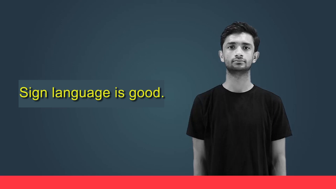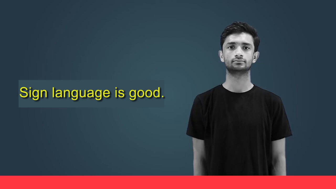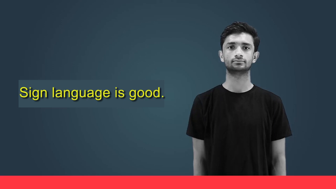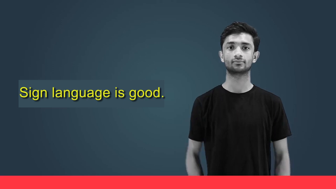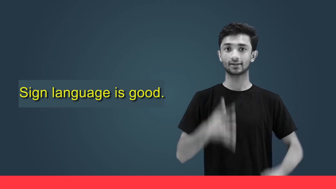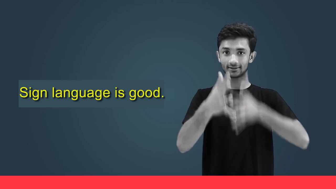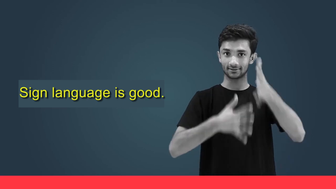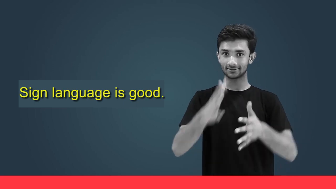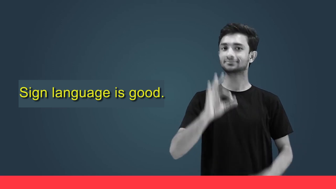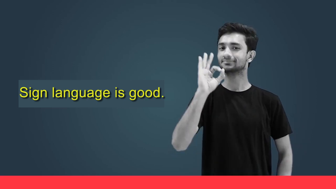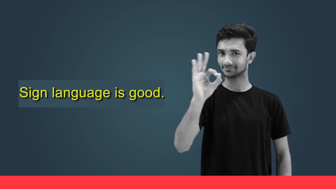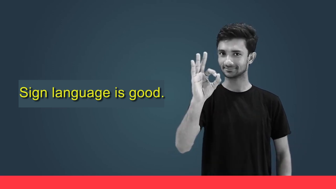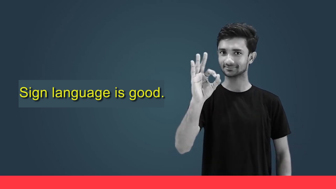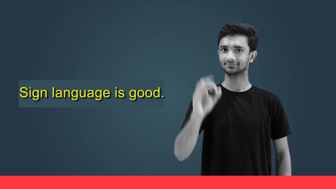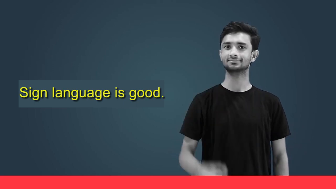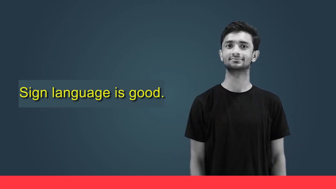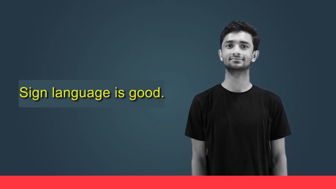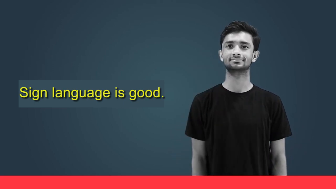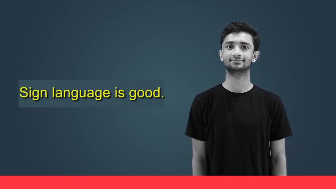Sign language is good.